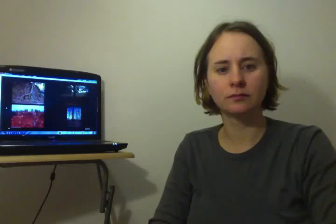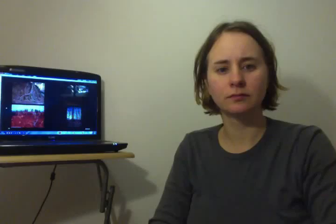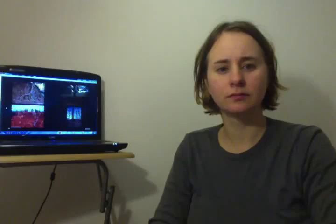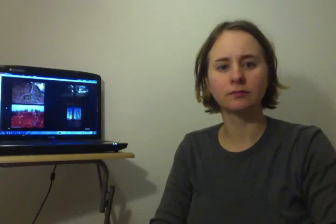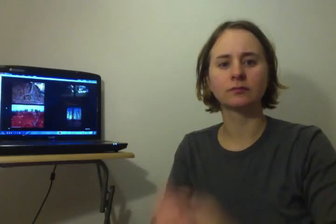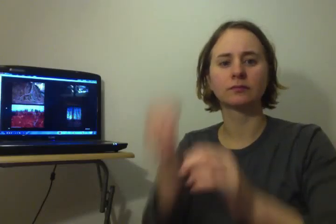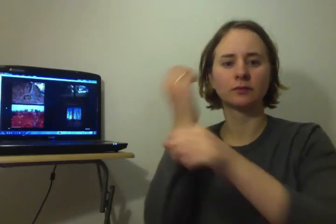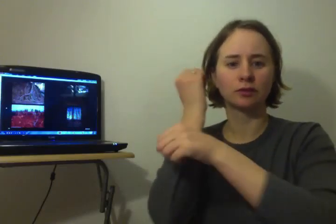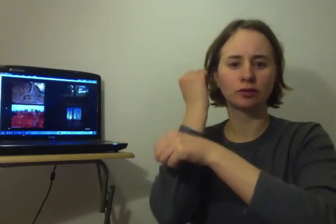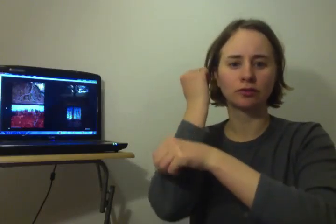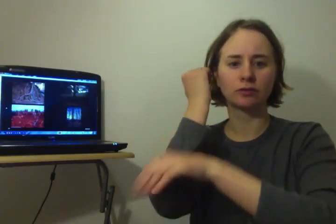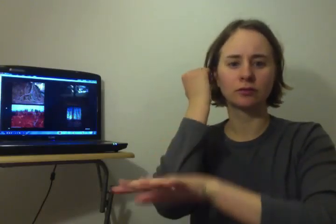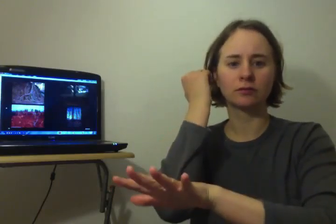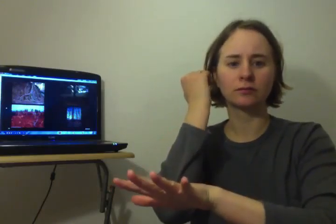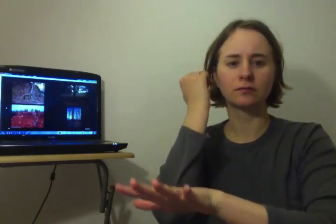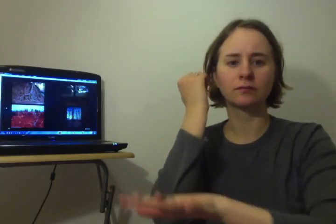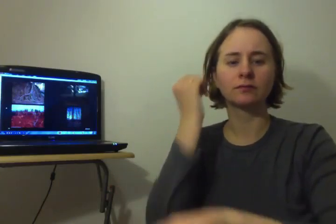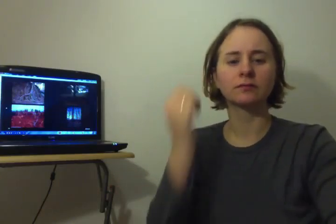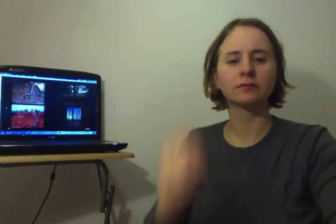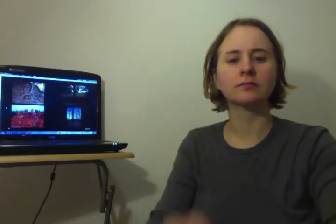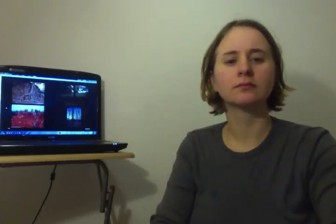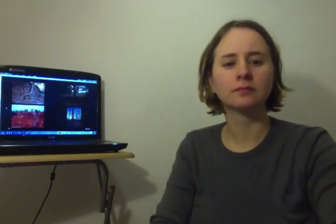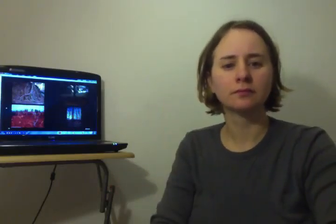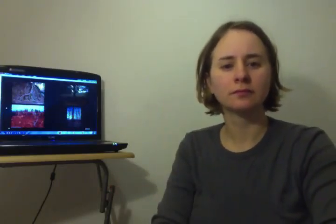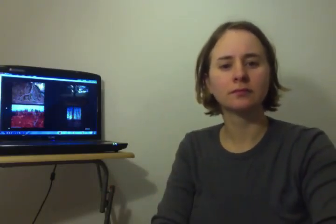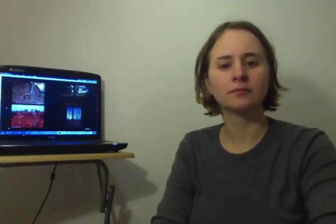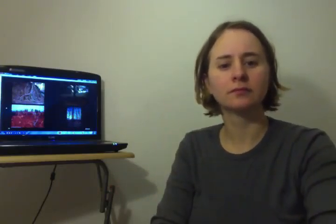root